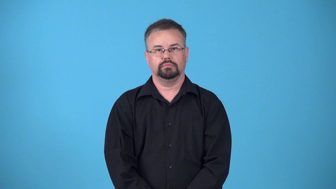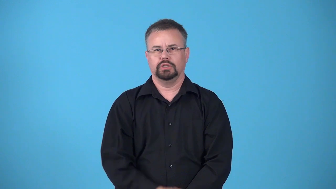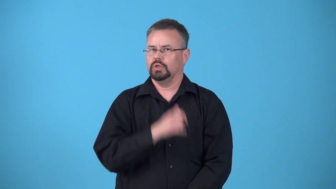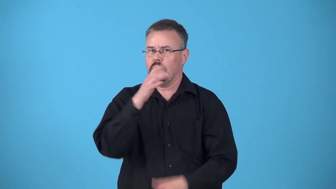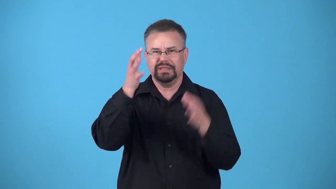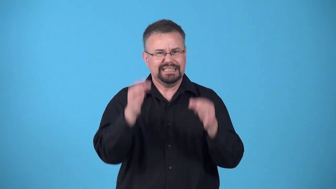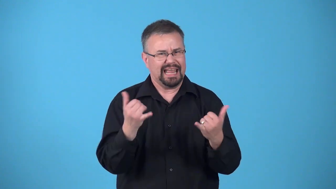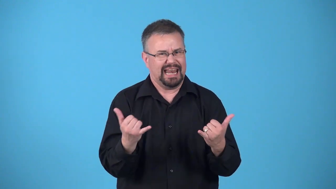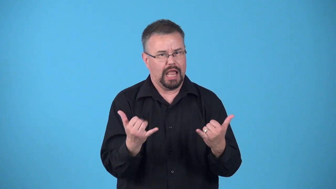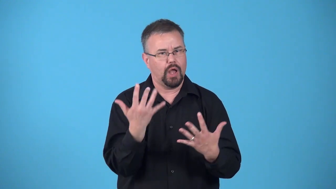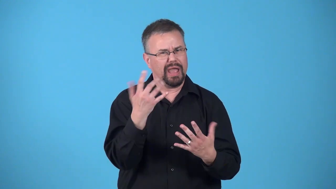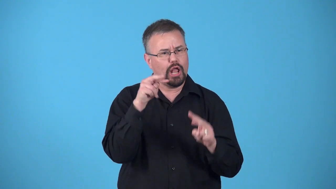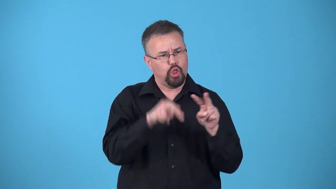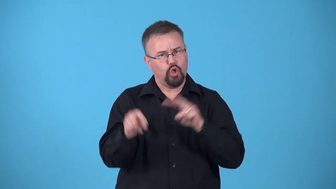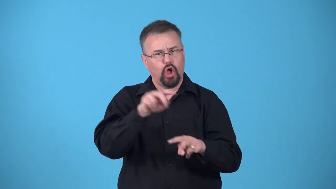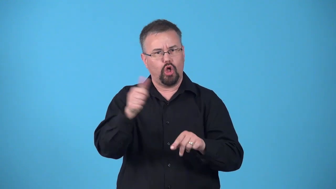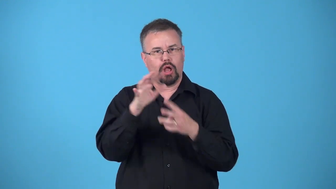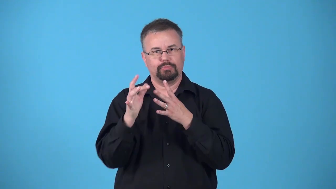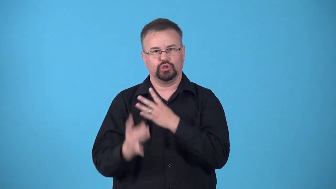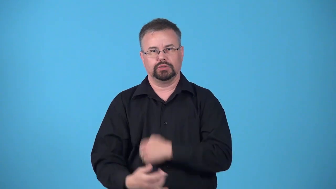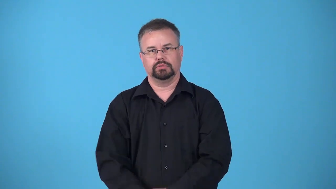keep your options open